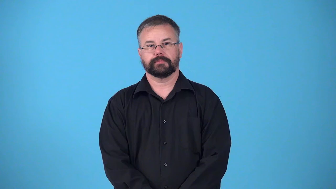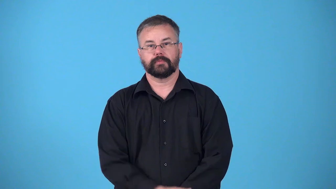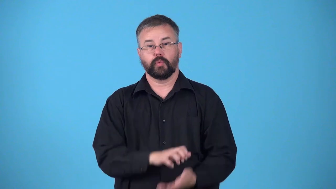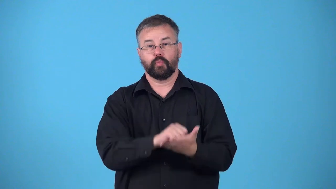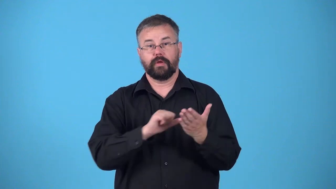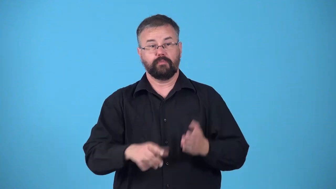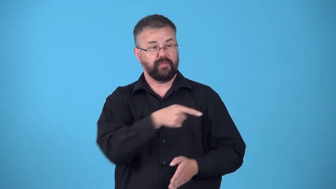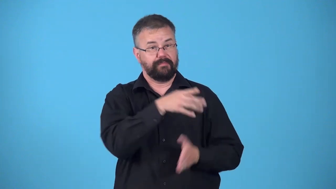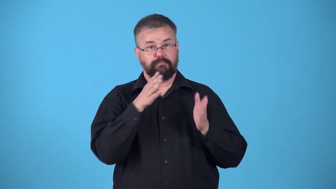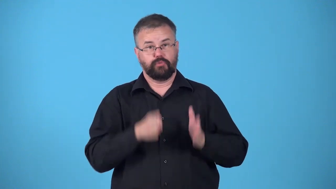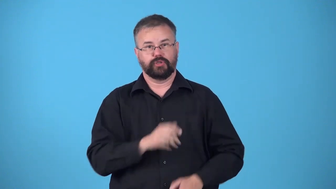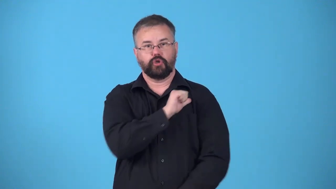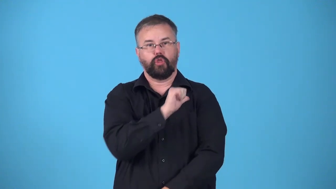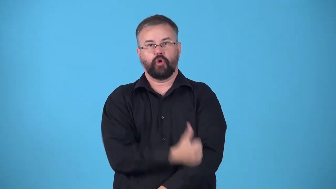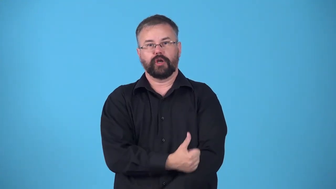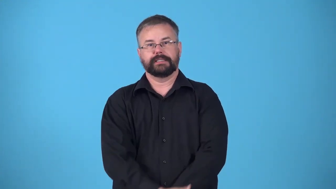disempower,eviscerate